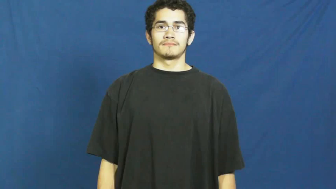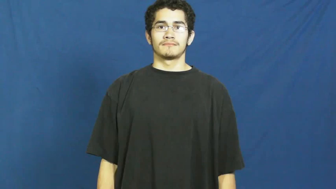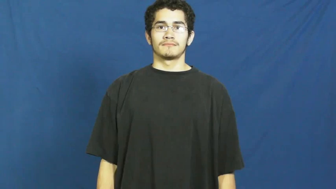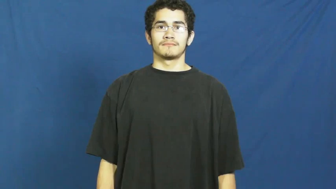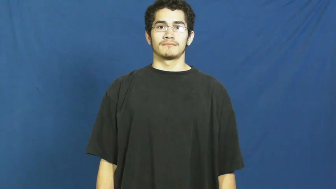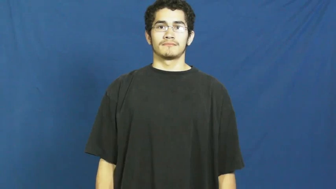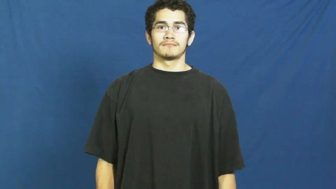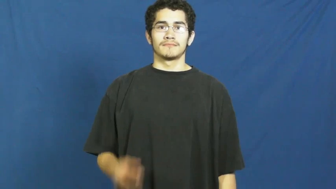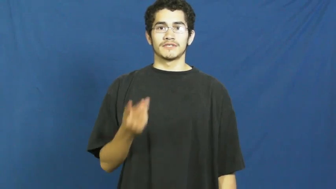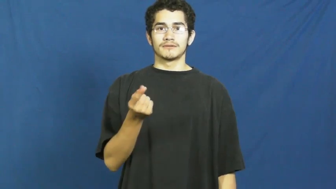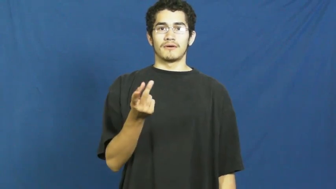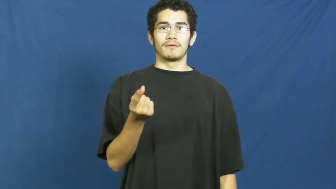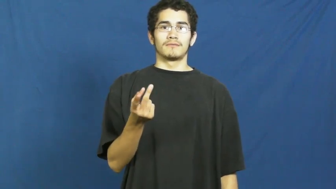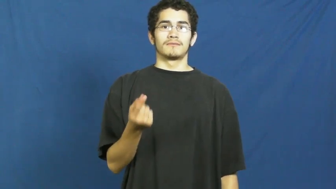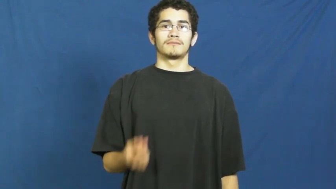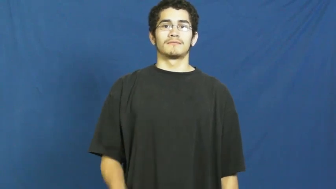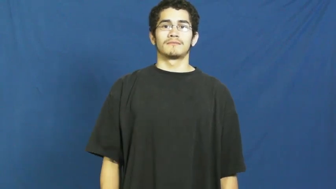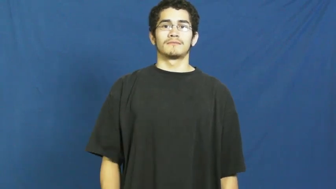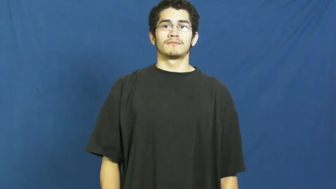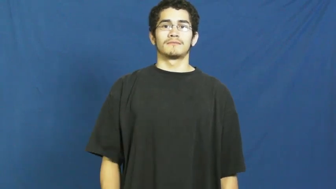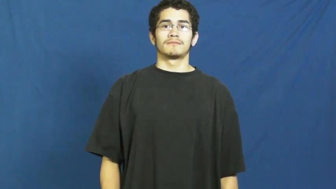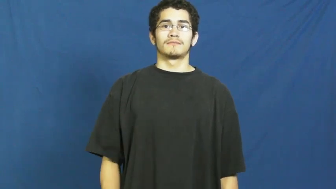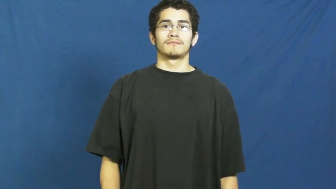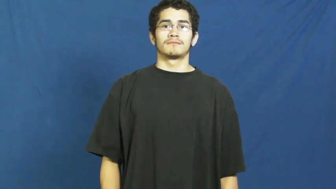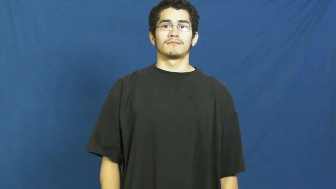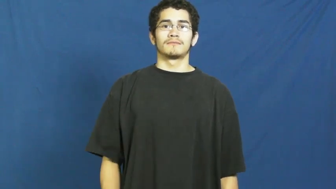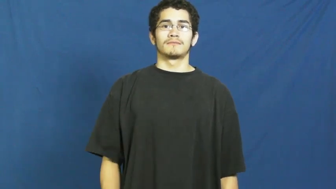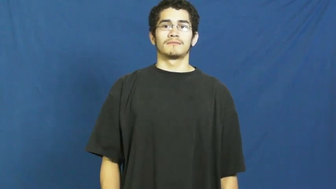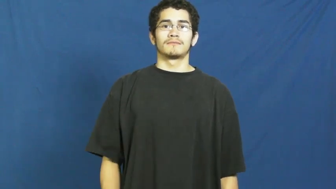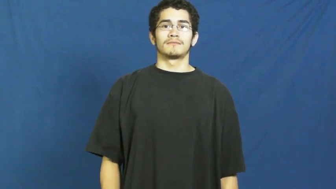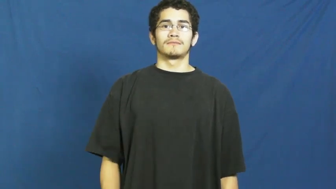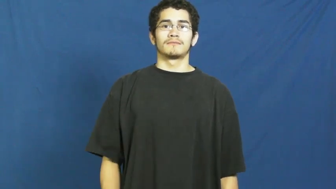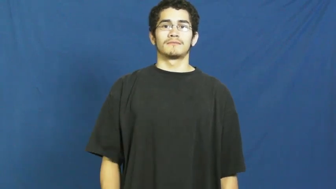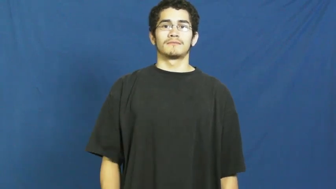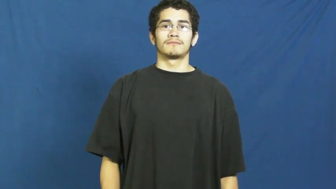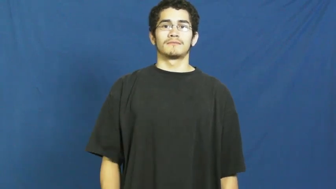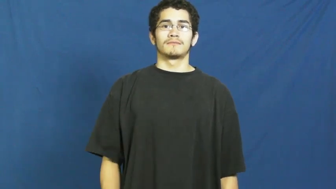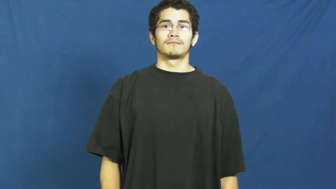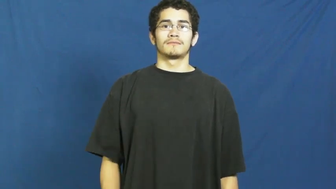hound,doggie,pooch,bowwow,canine,cur,barker,mutt